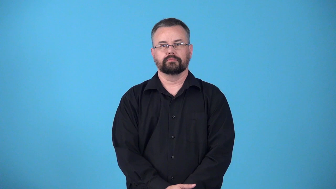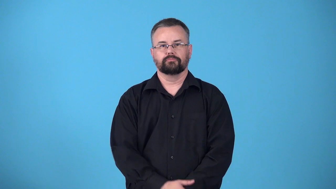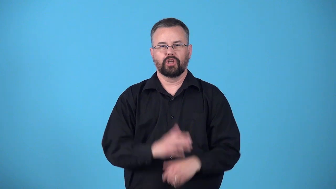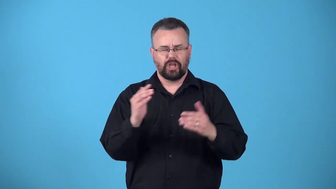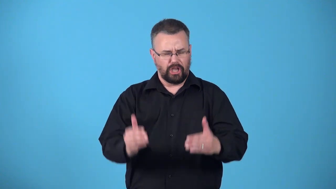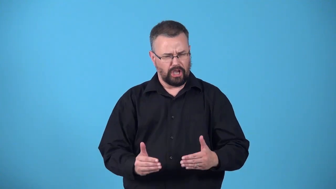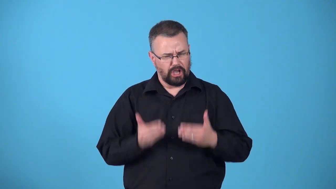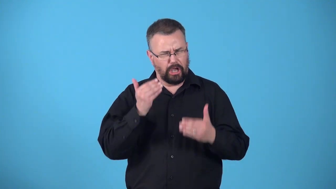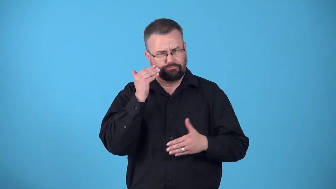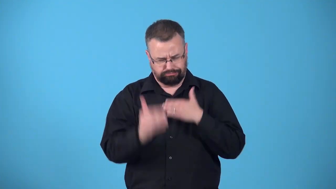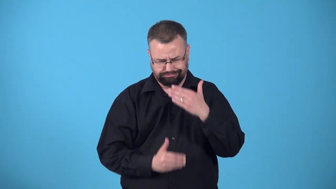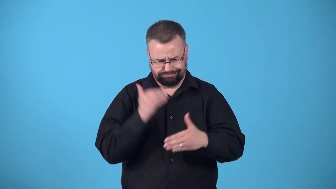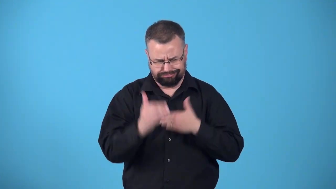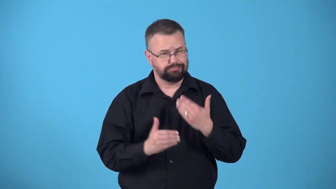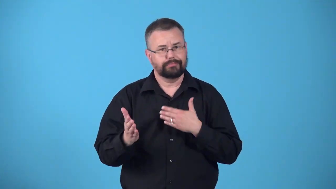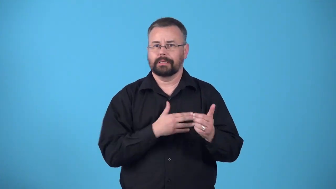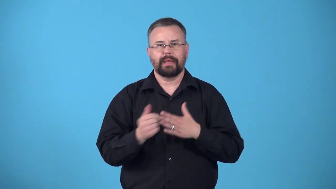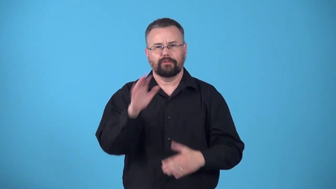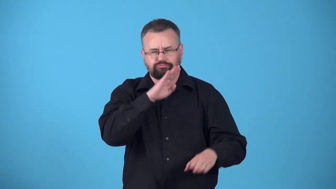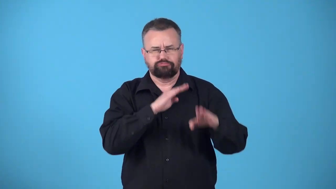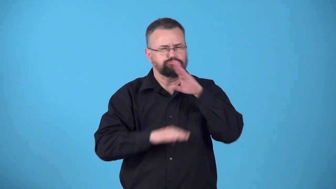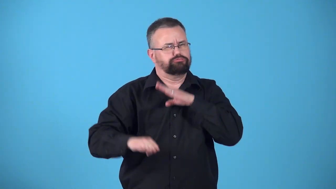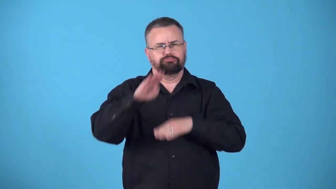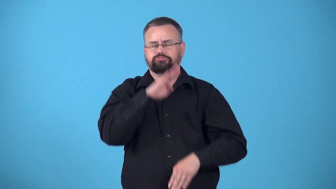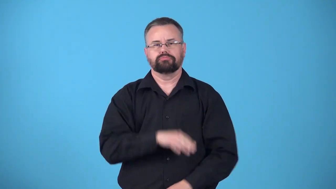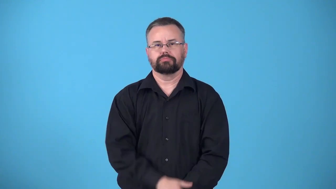come what may